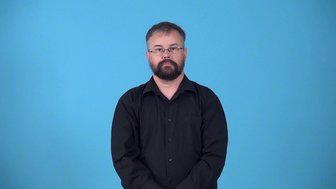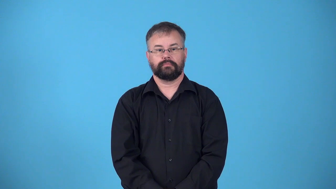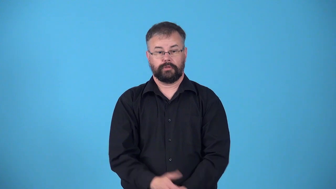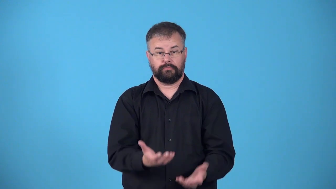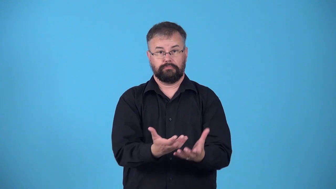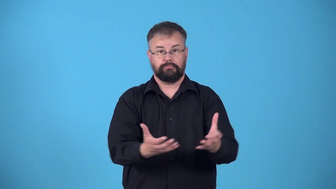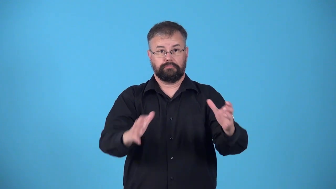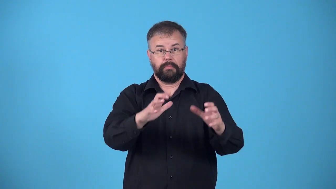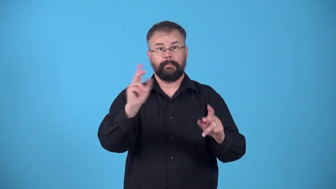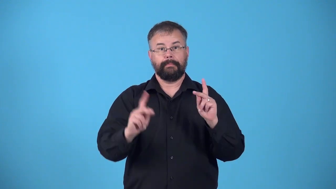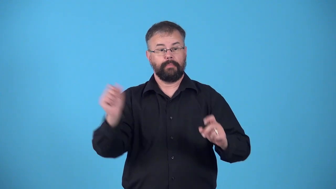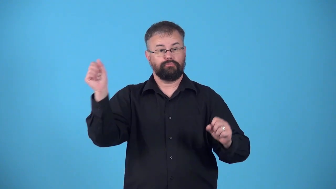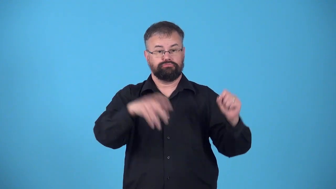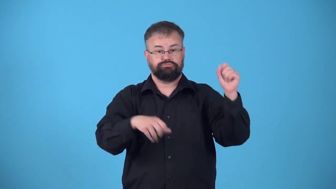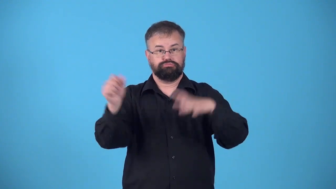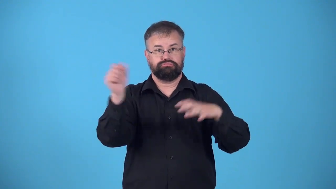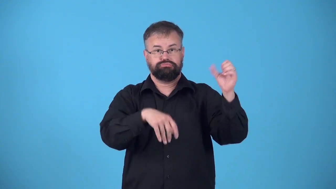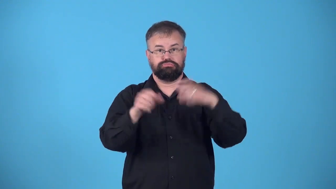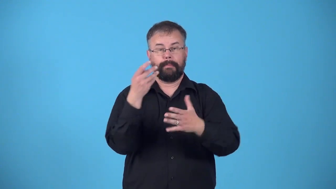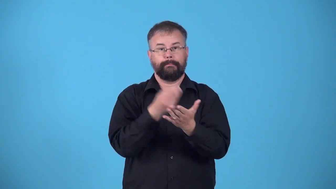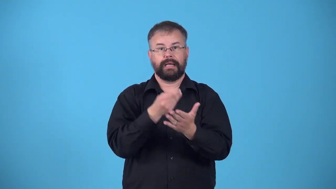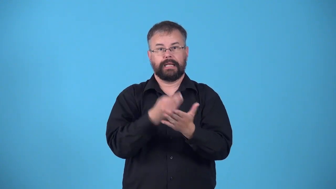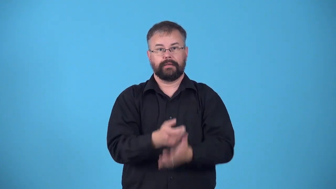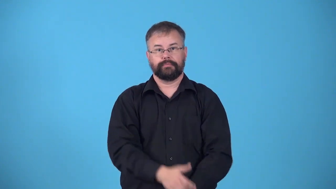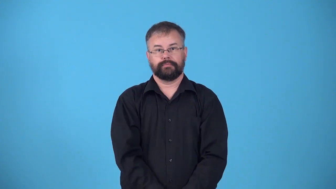kitty,pot